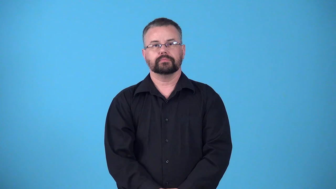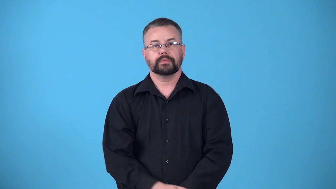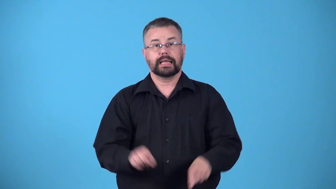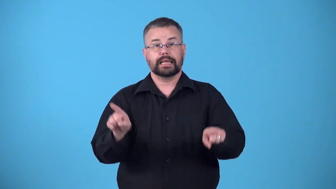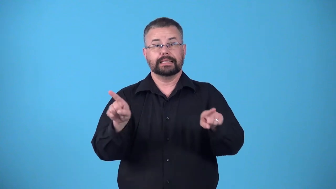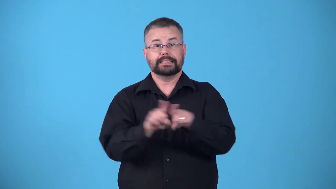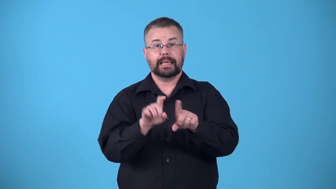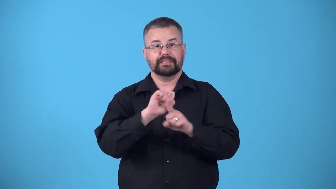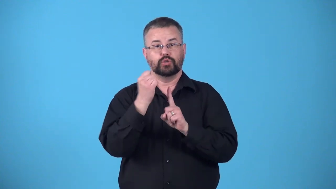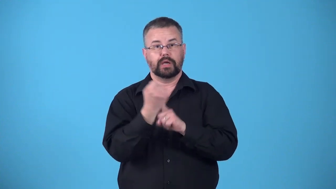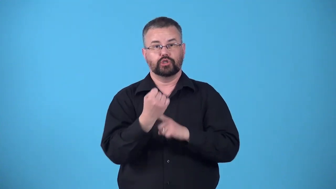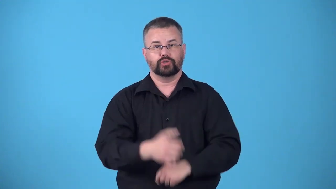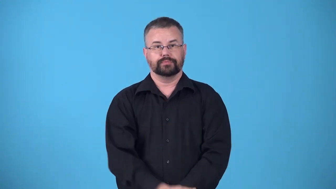be in the same boat